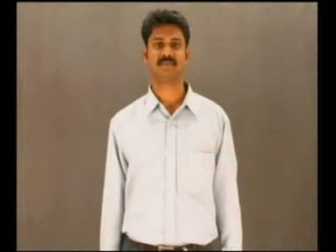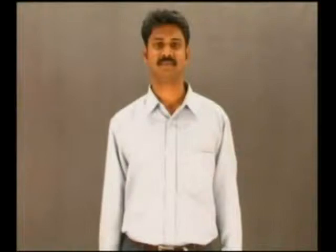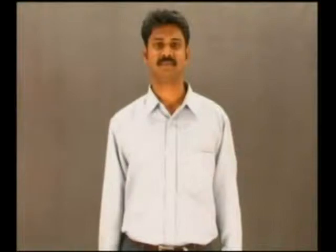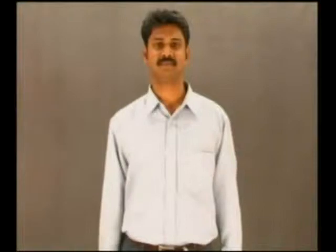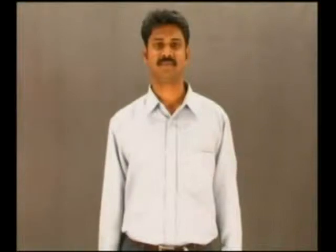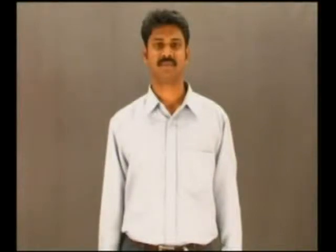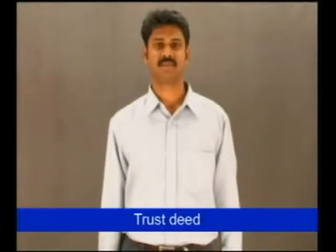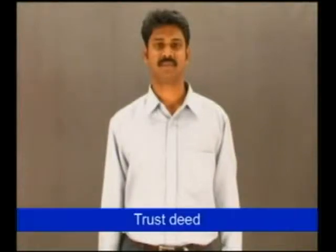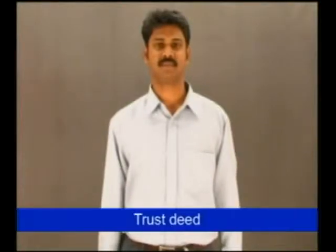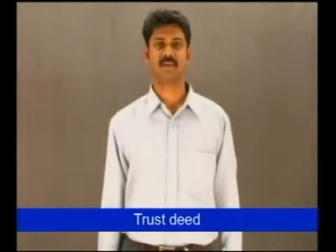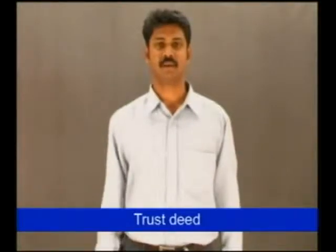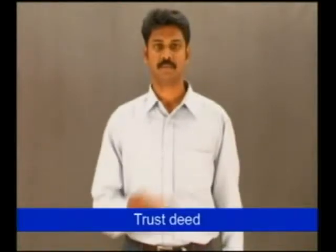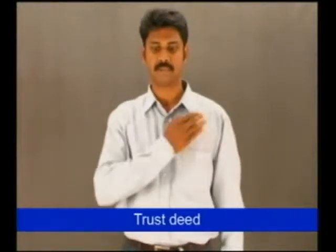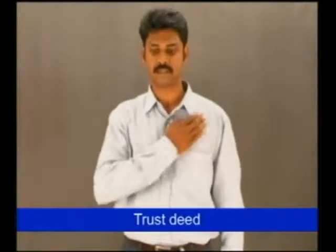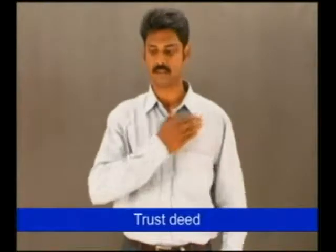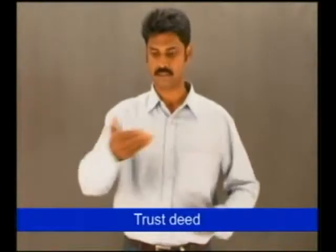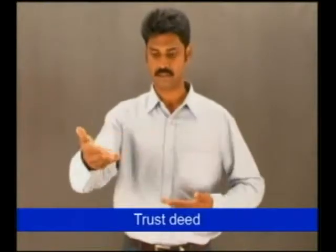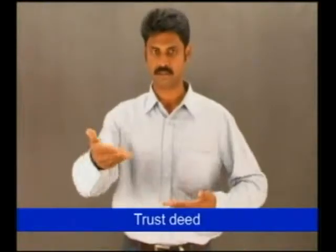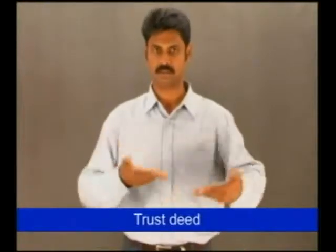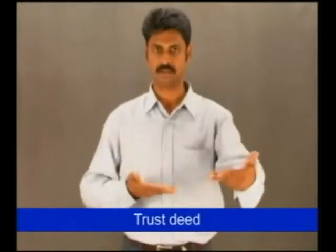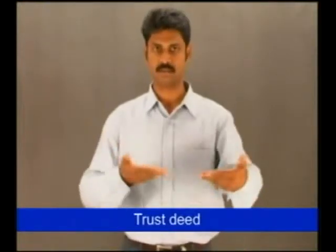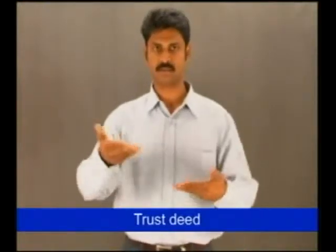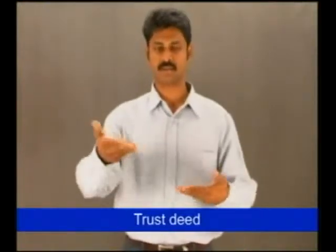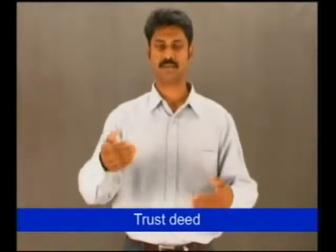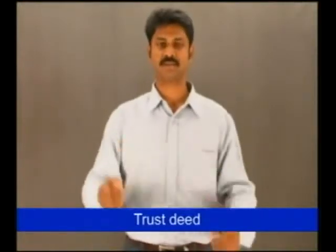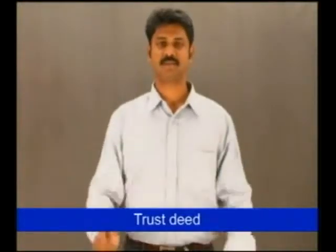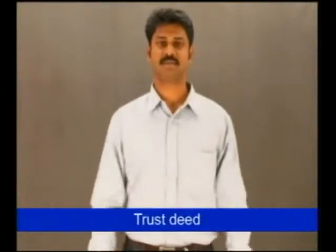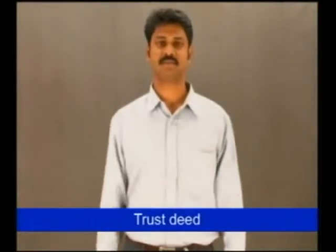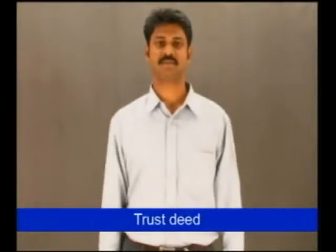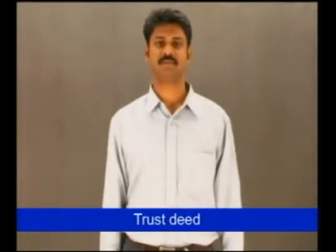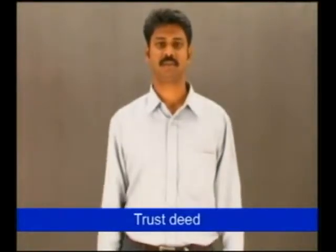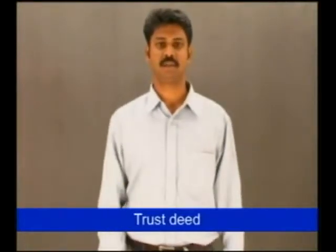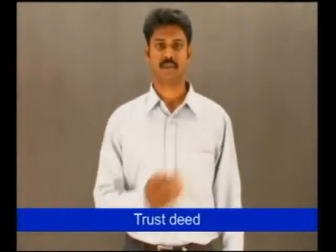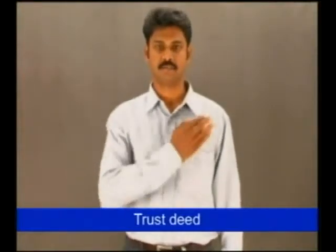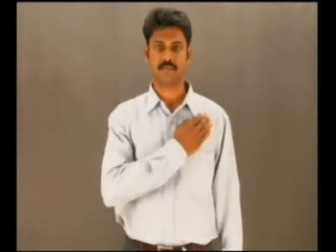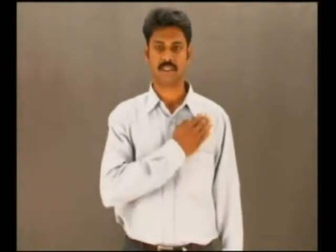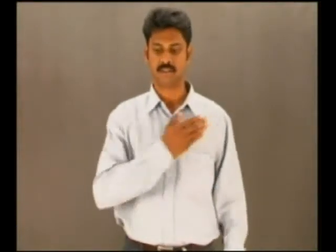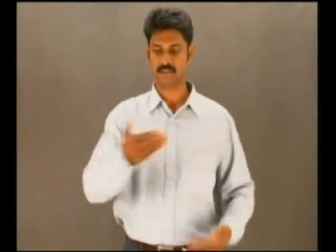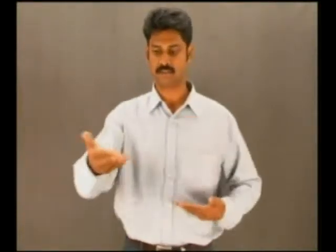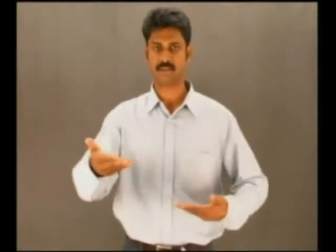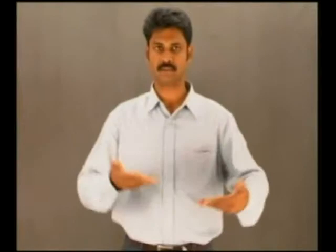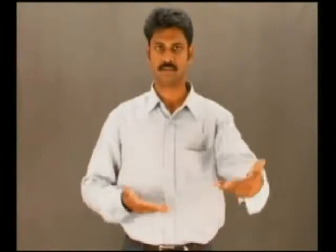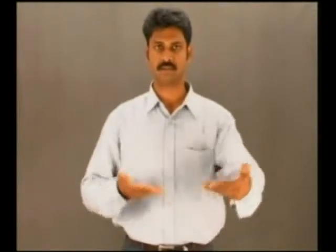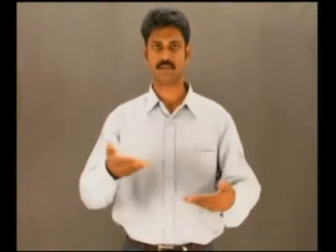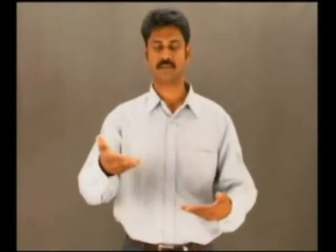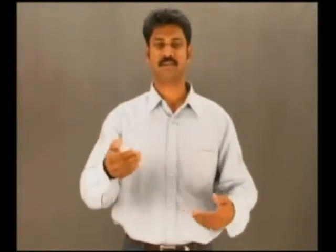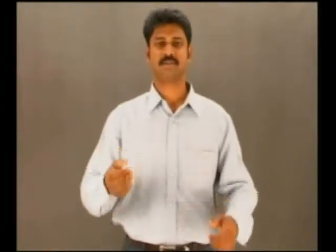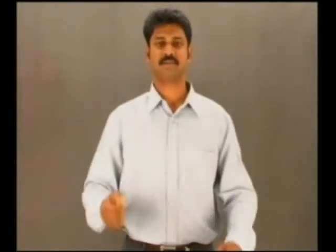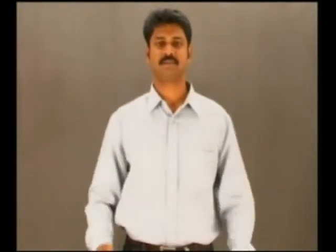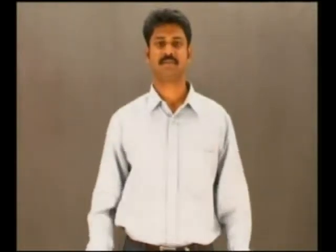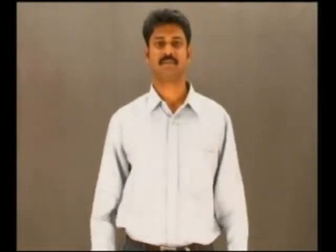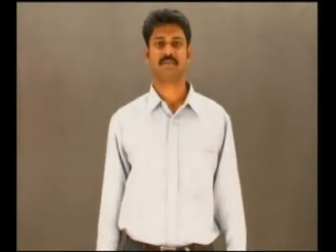Trust Deed